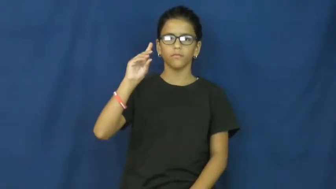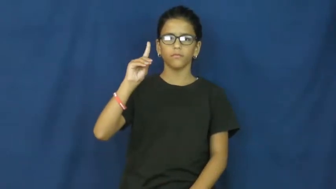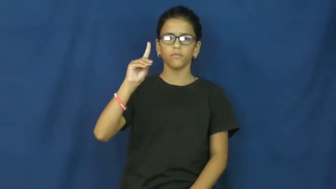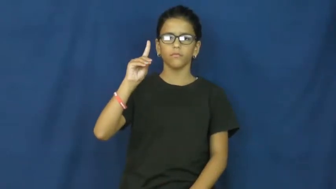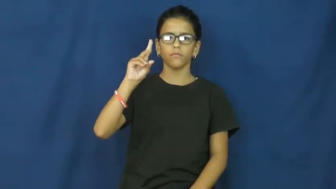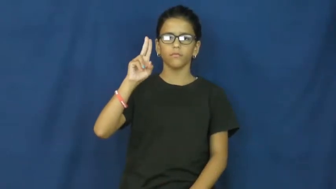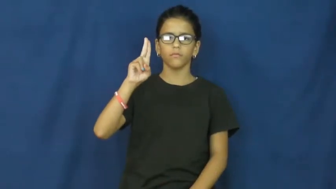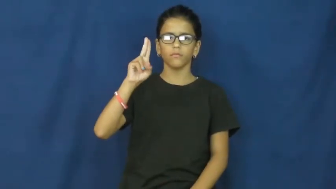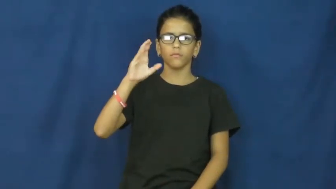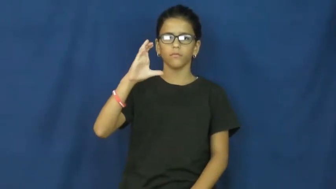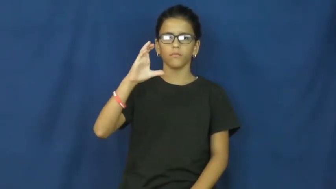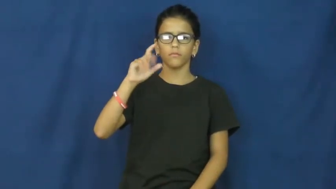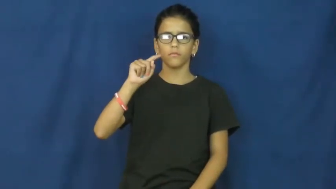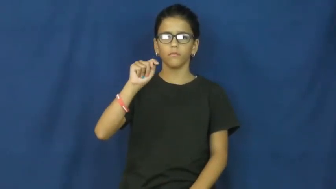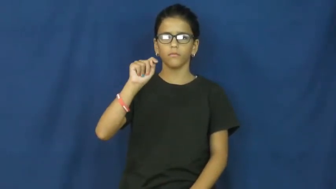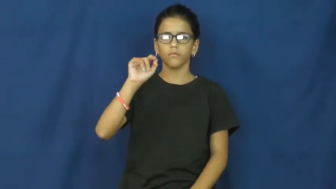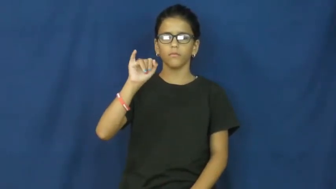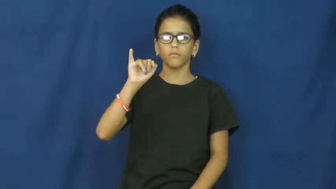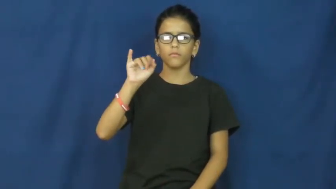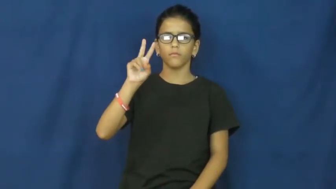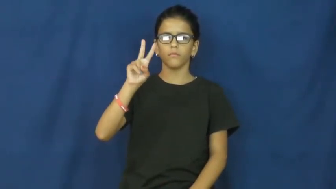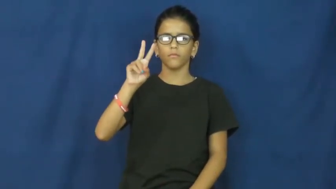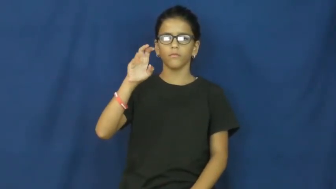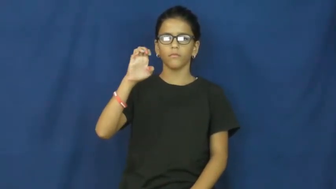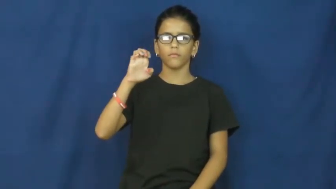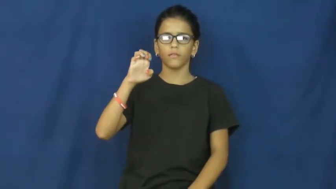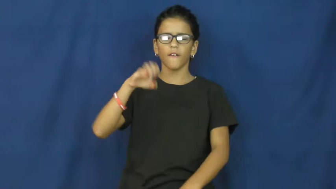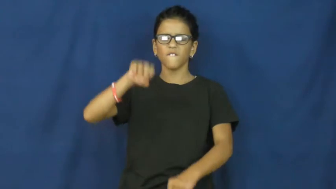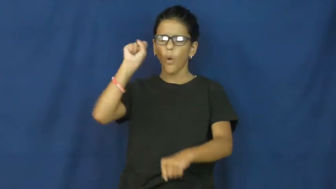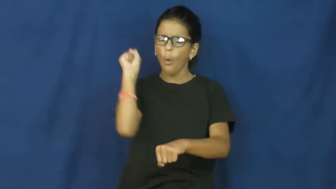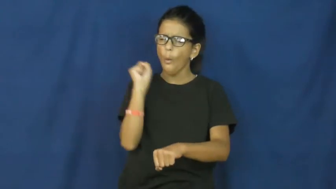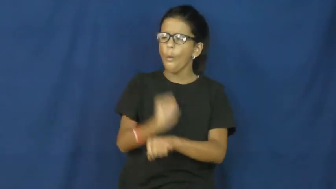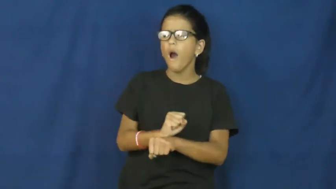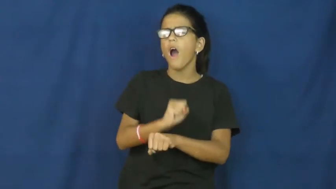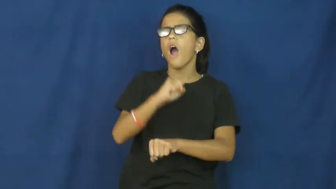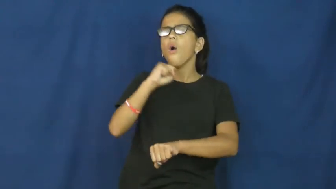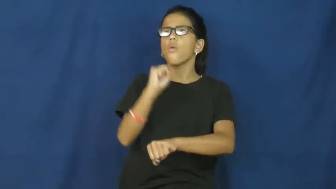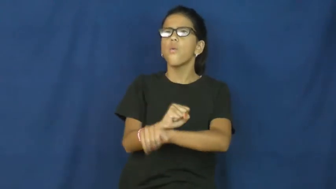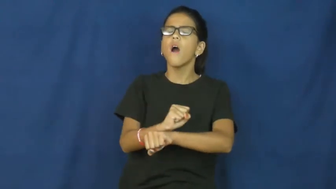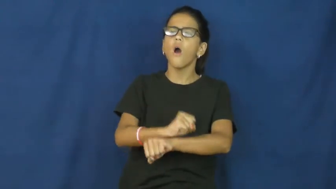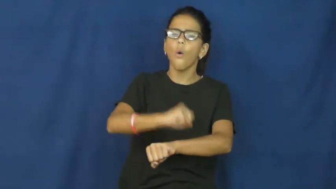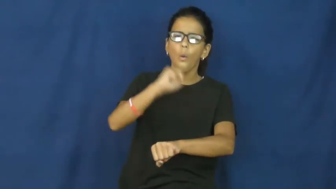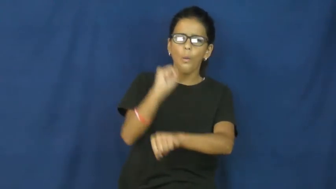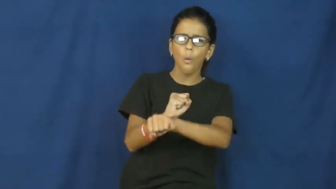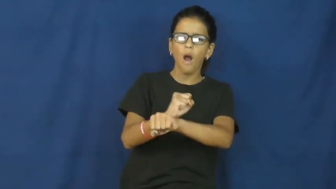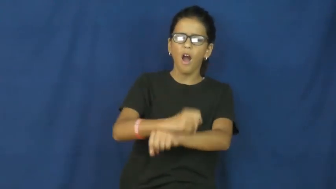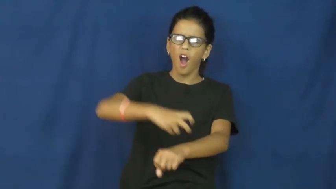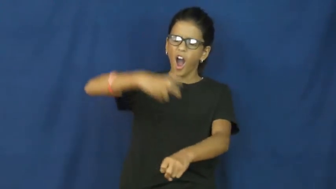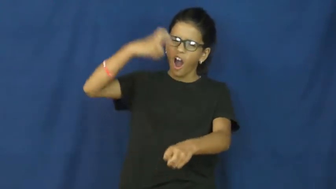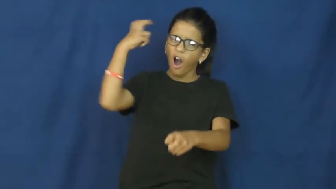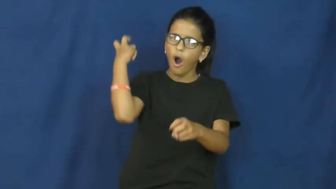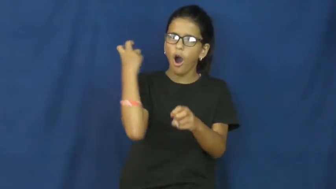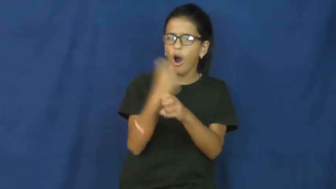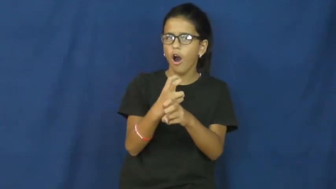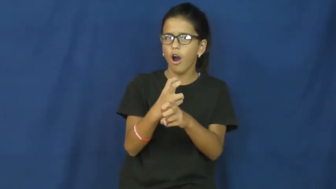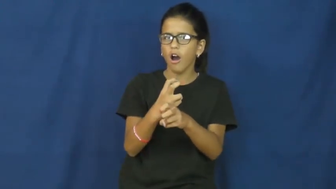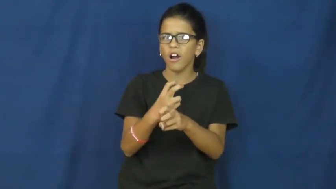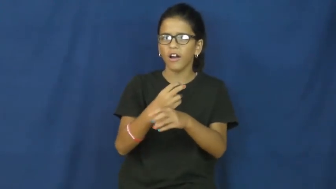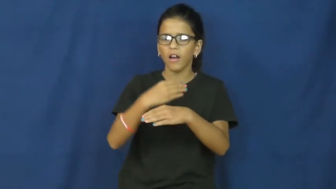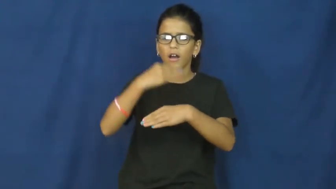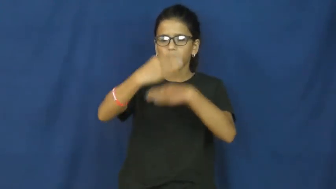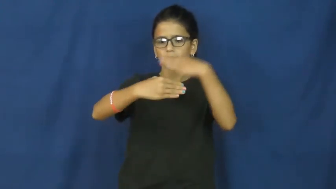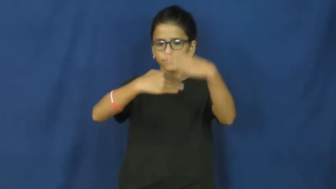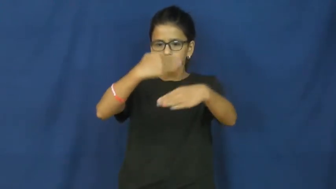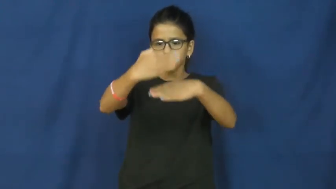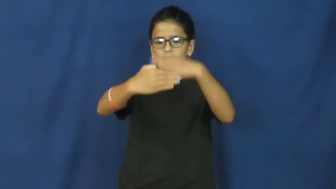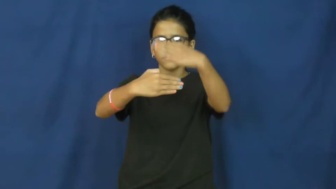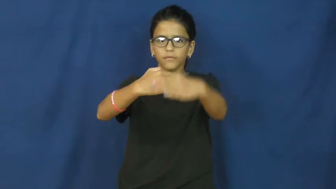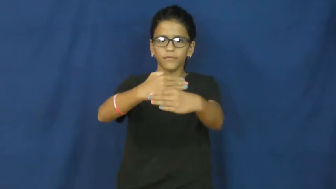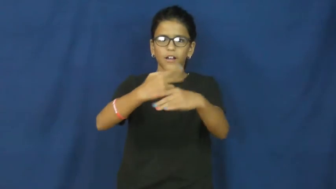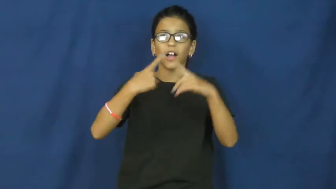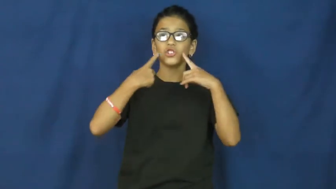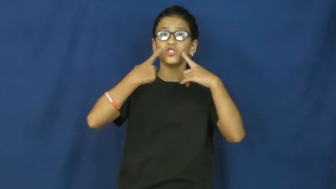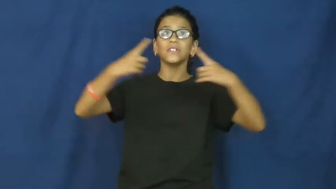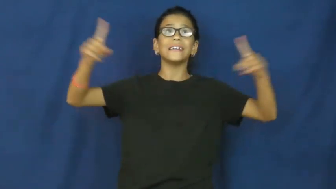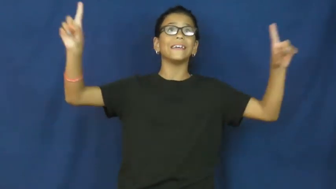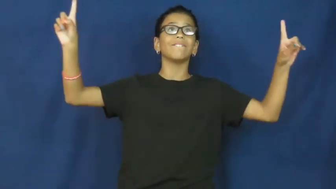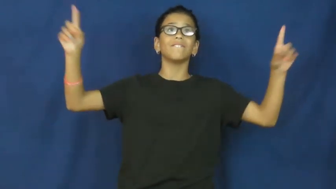productive